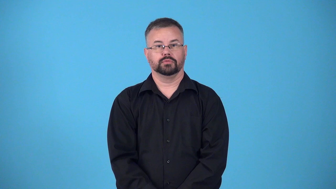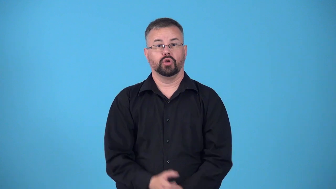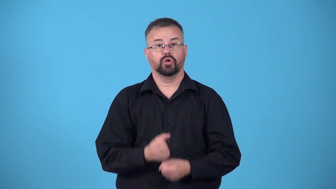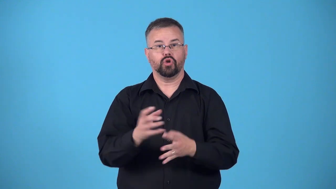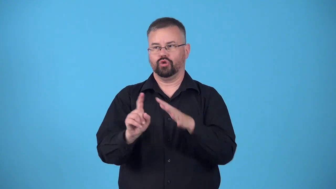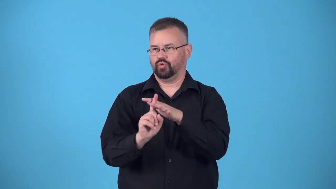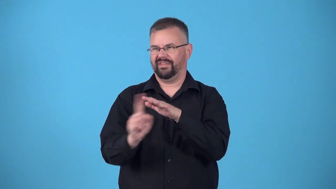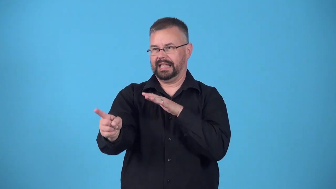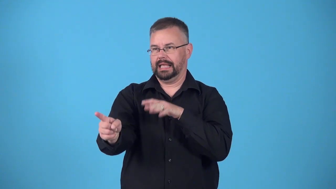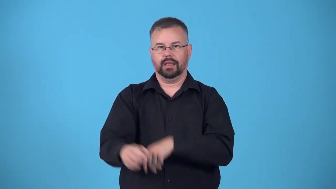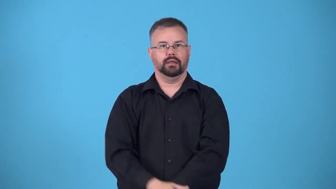run away